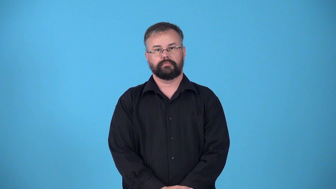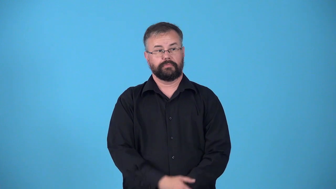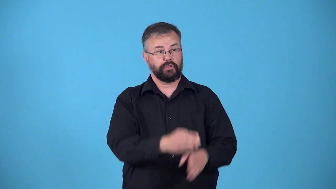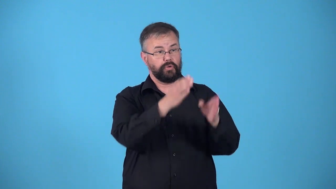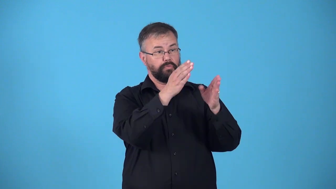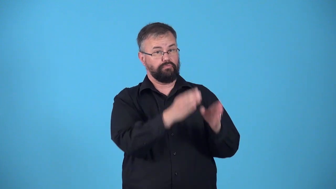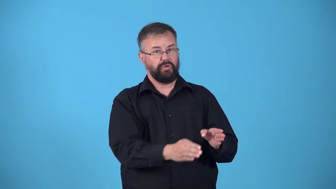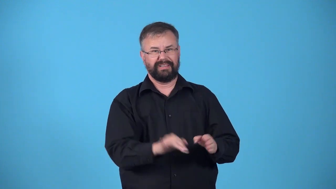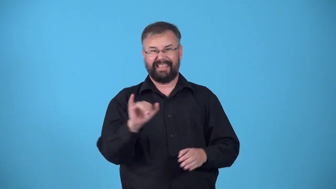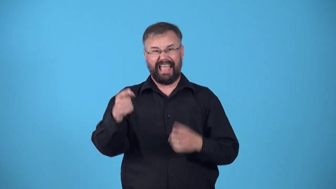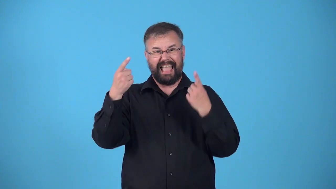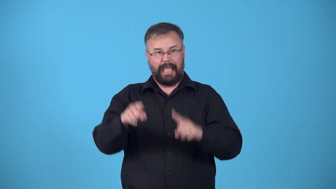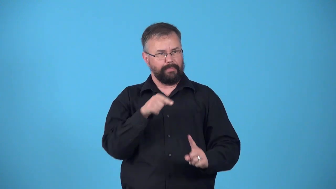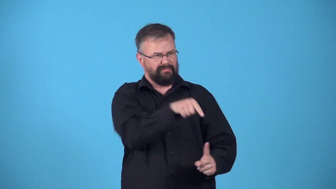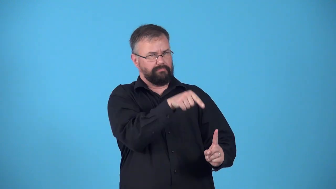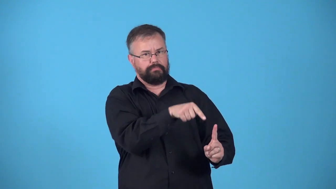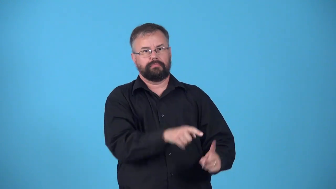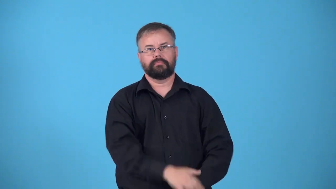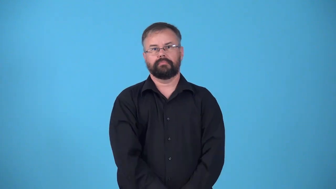object